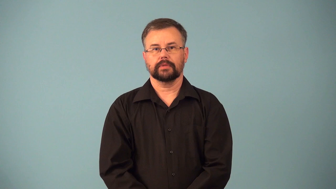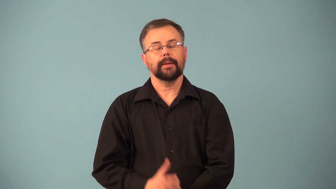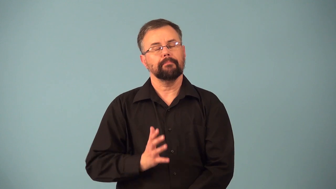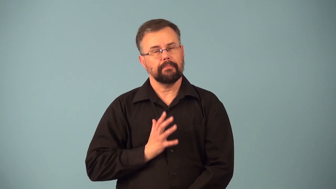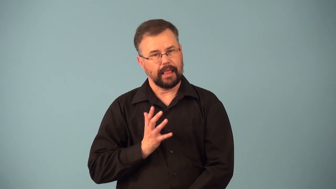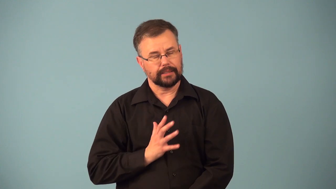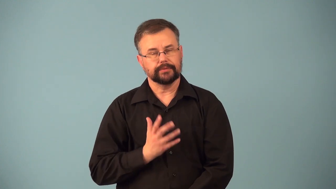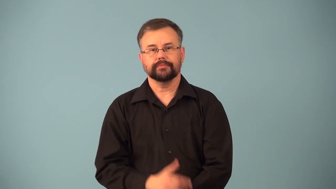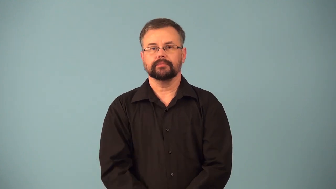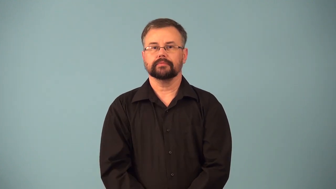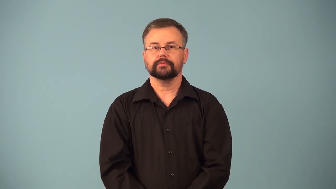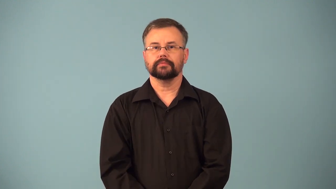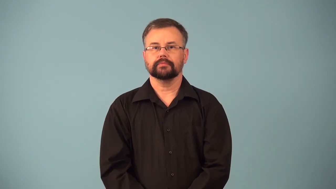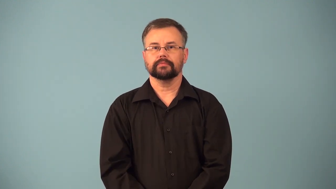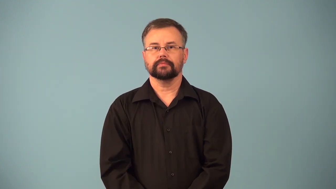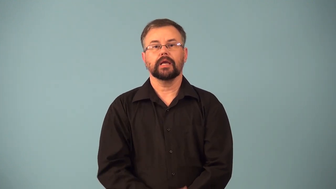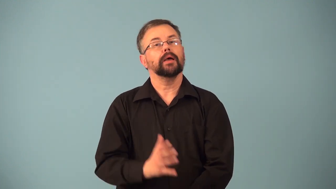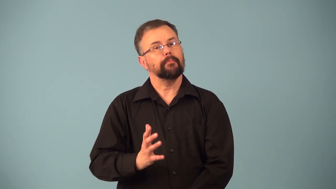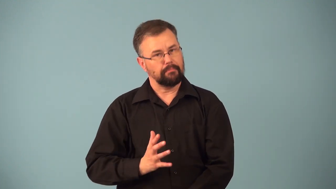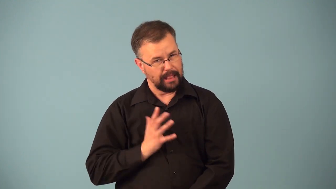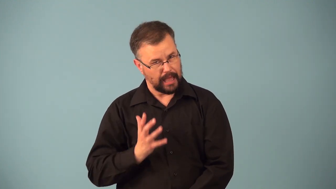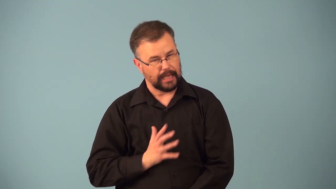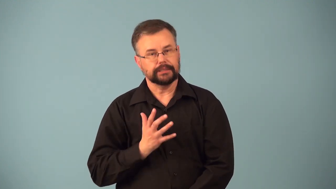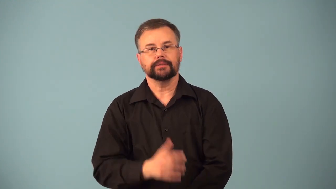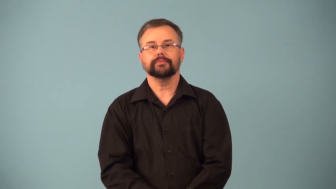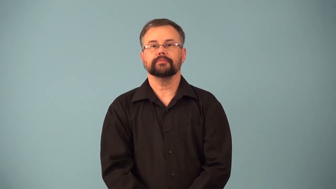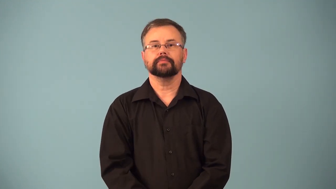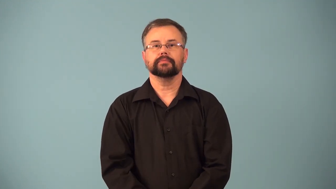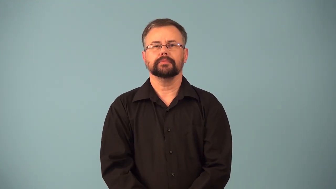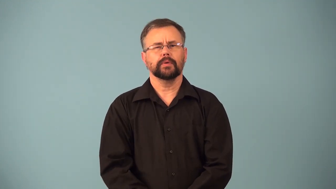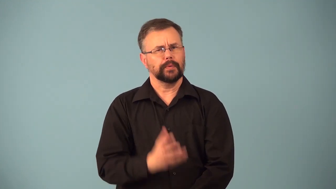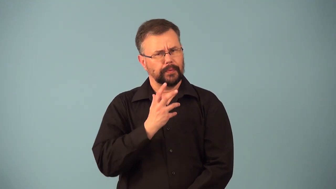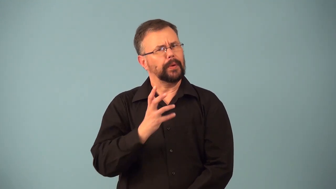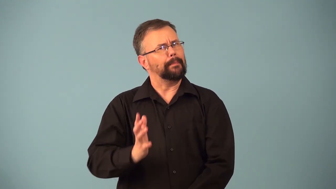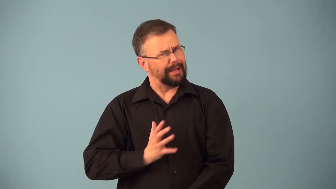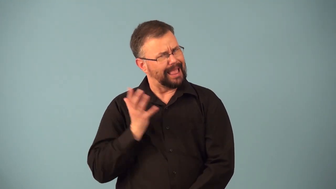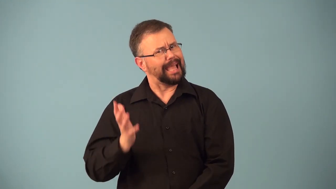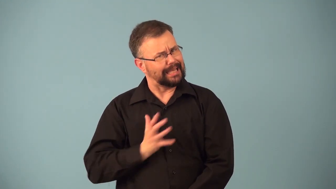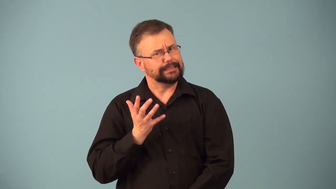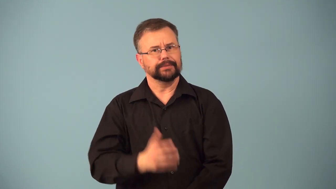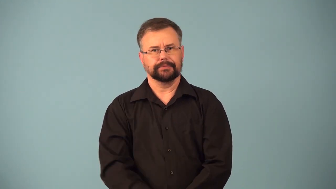polite,politer,politest